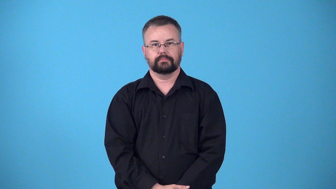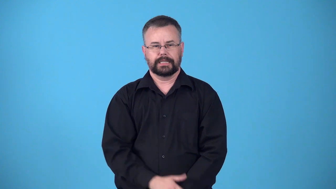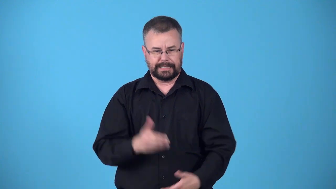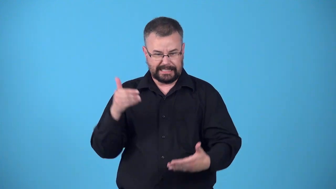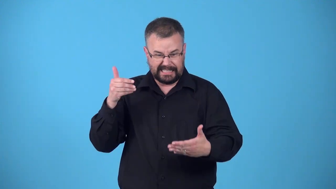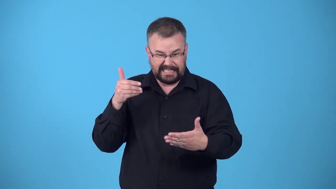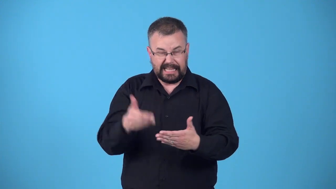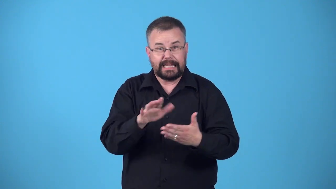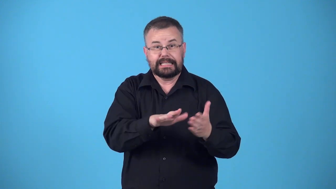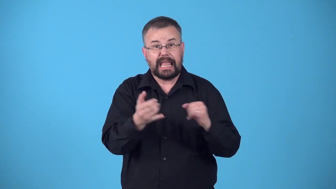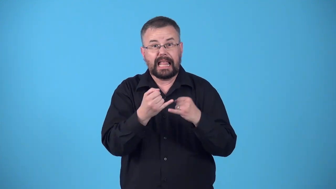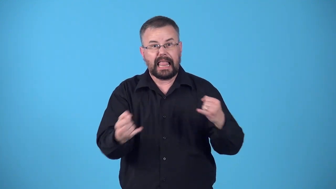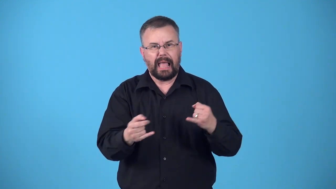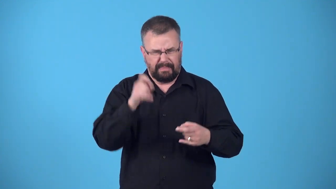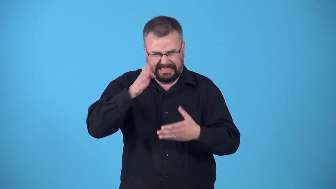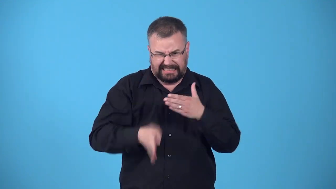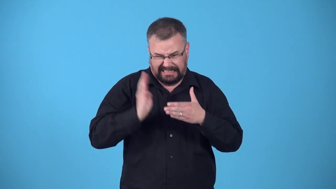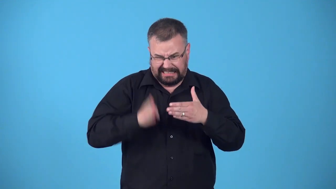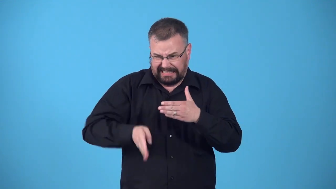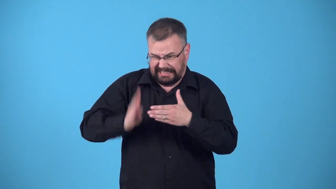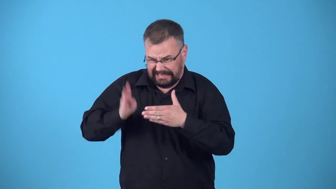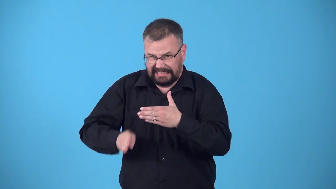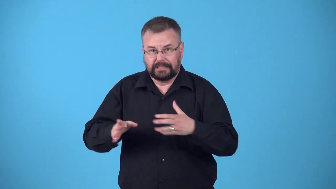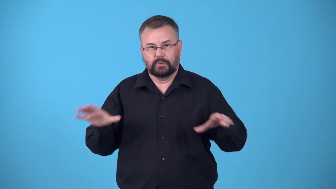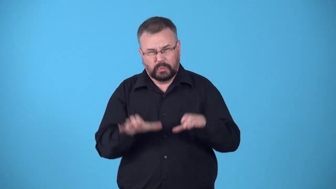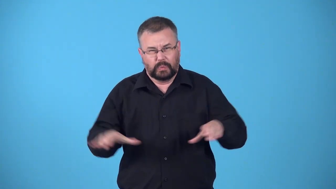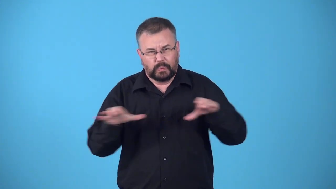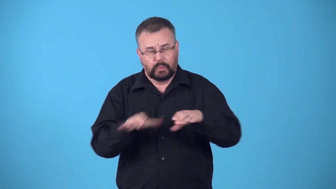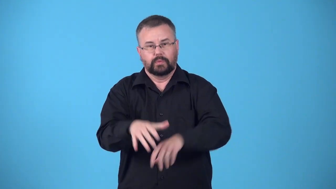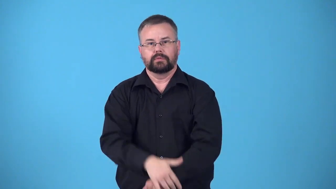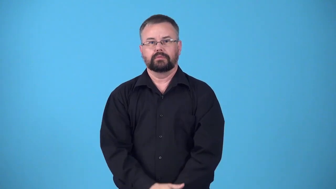crunch time